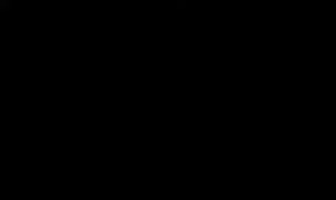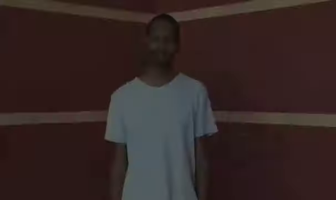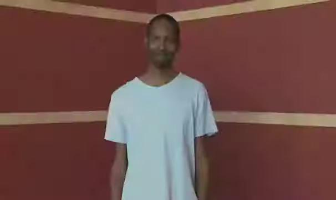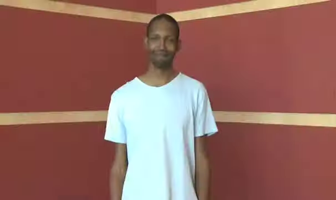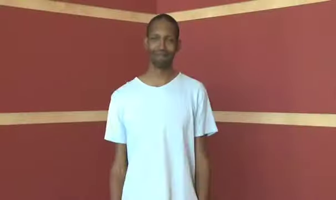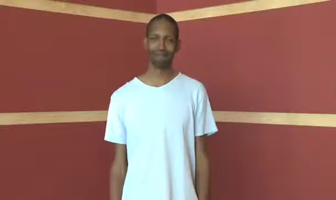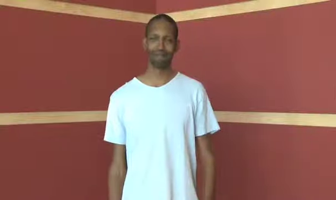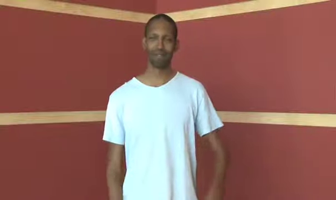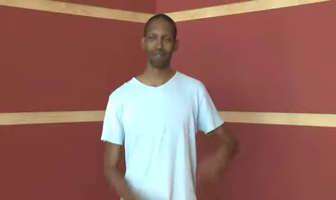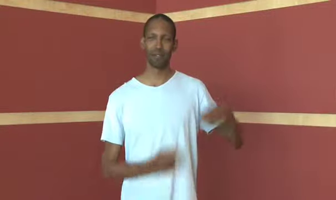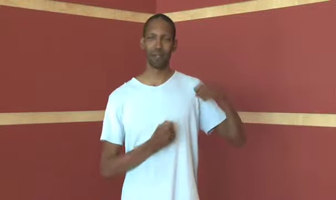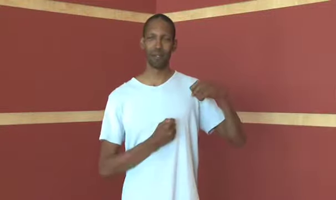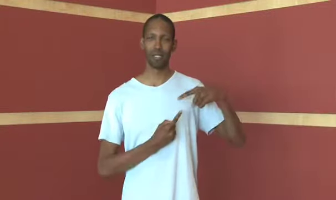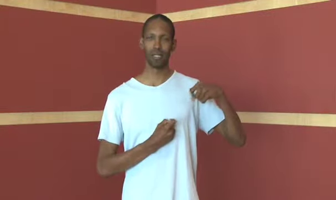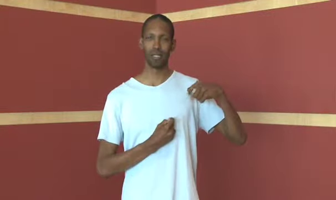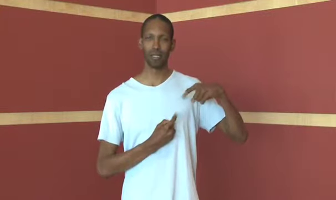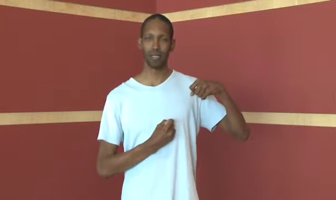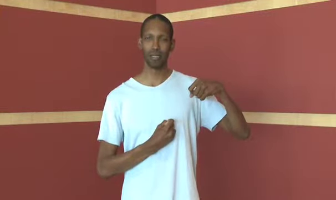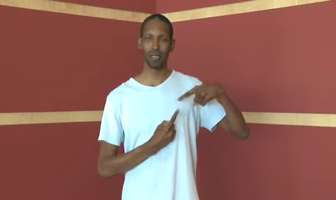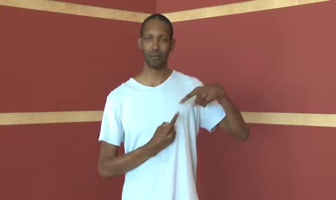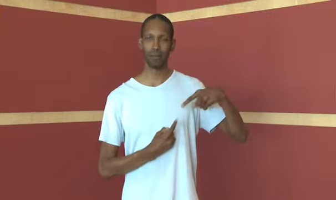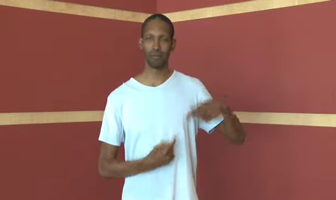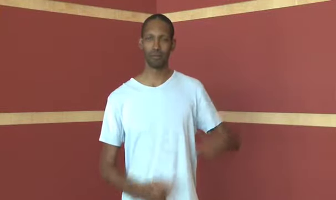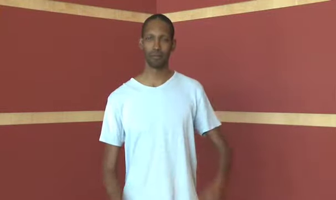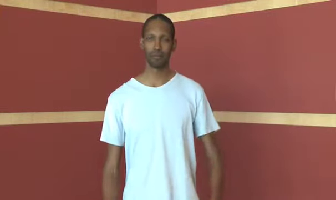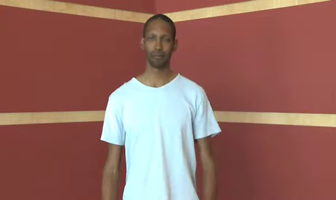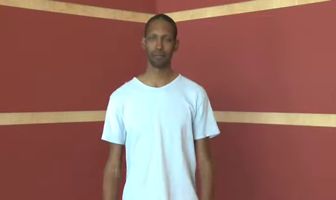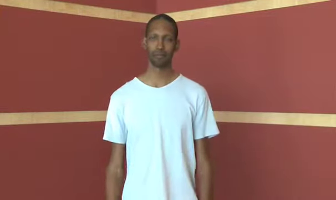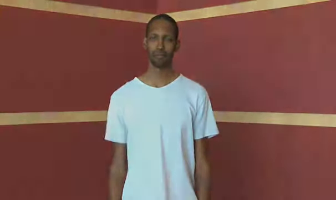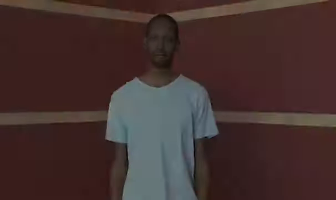Radiation Therapy